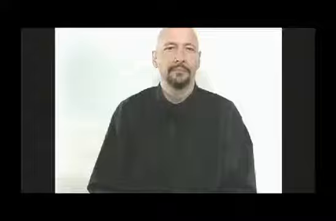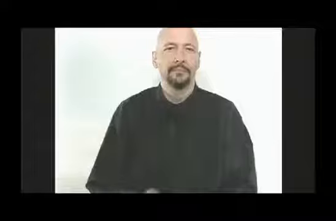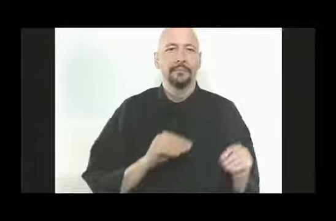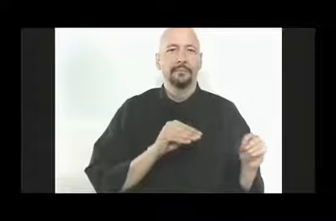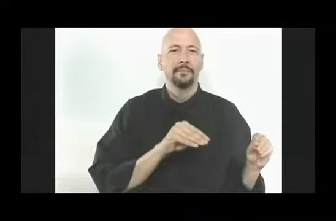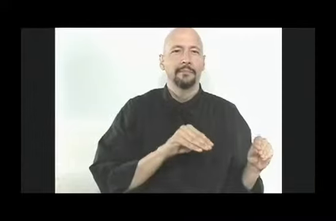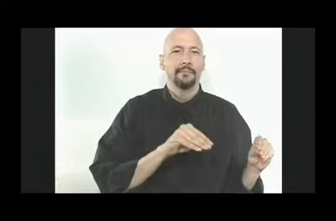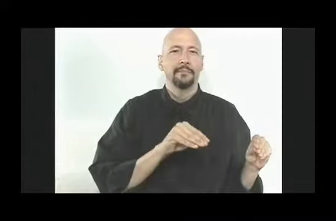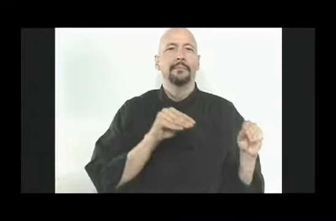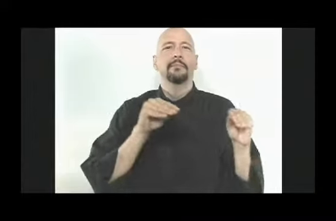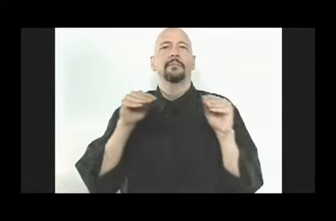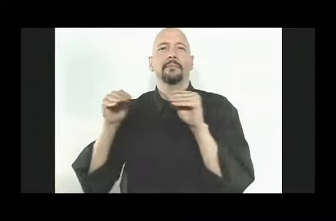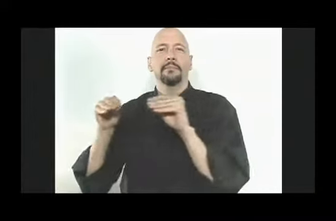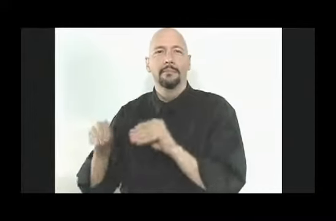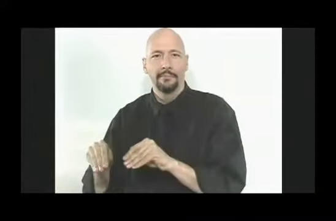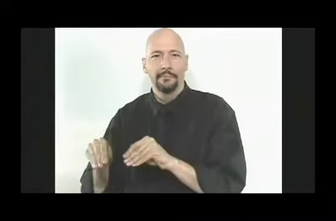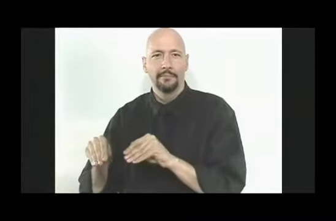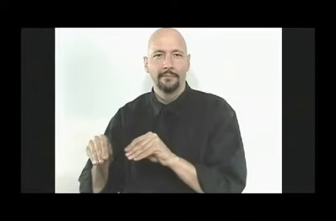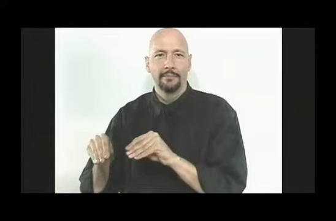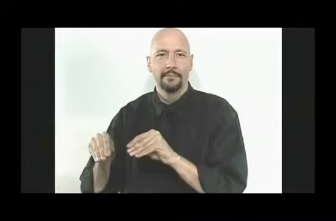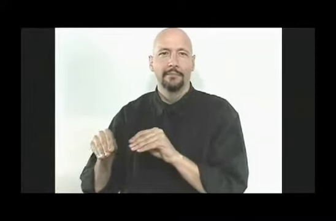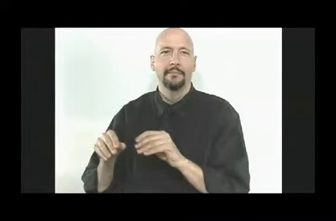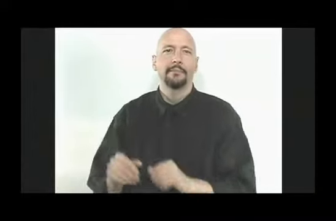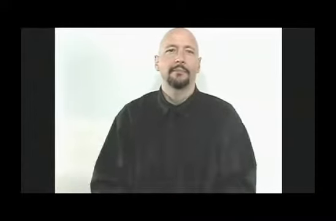MOVE